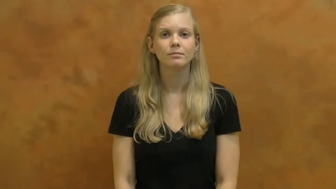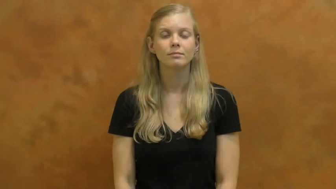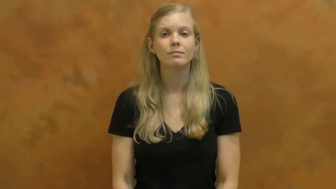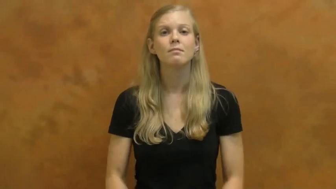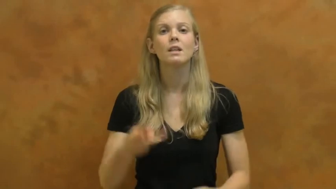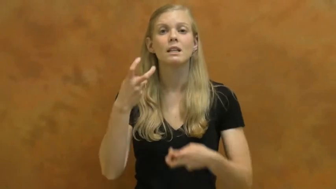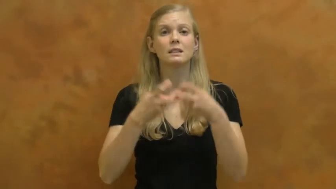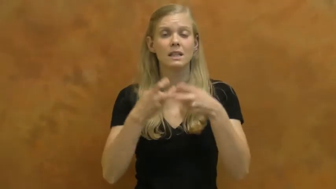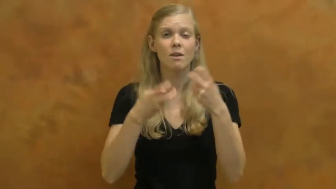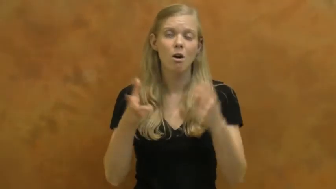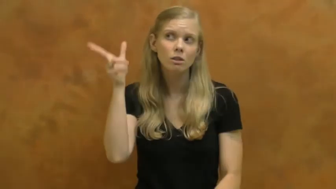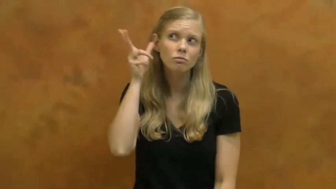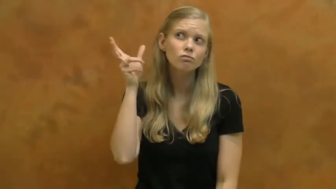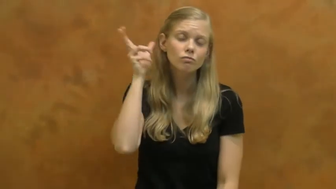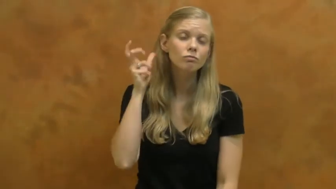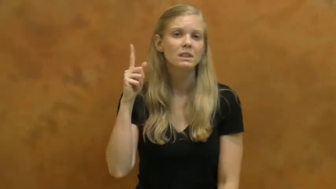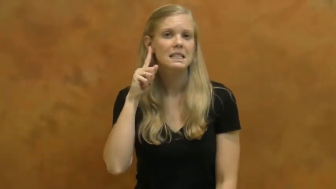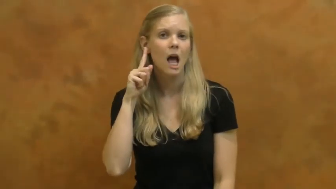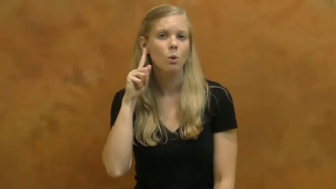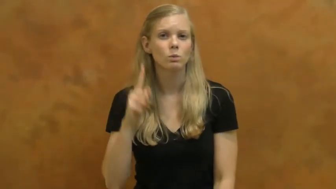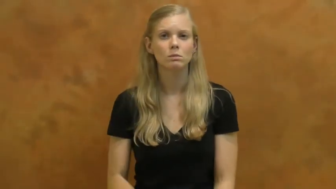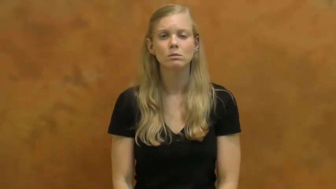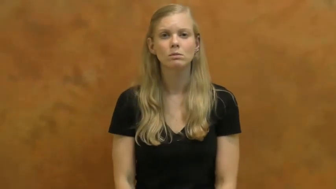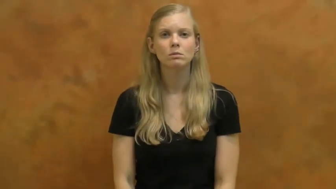hearing impairment